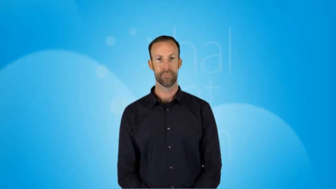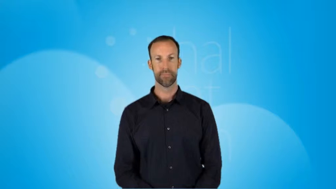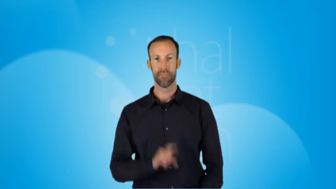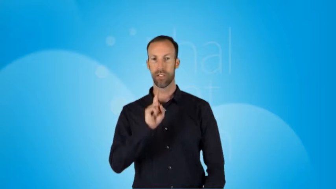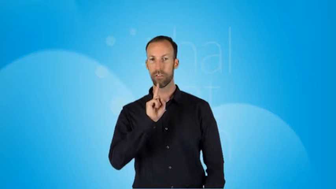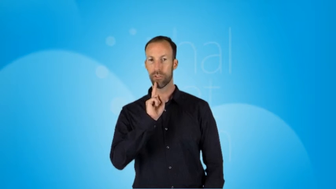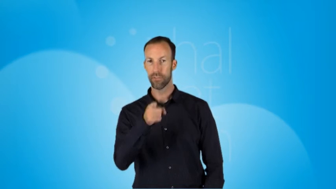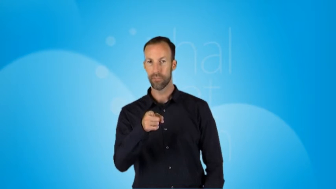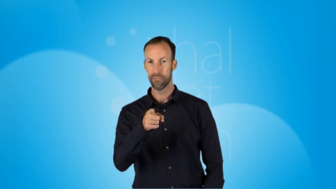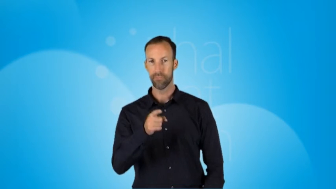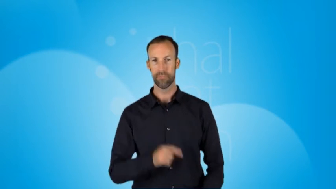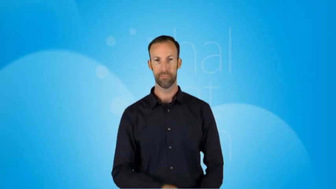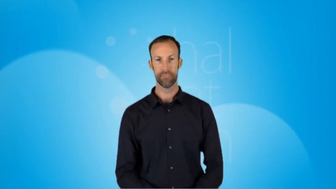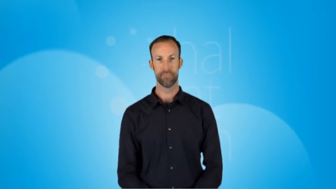certain